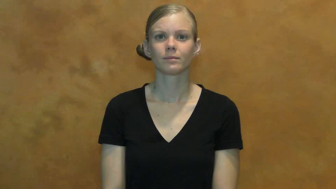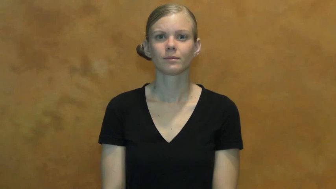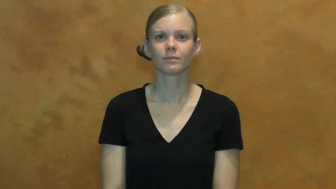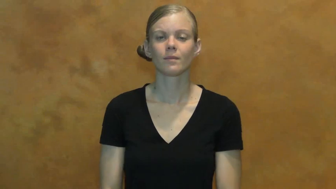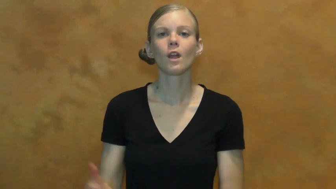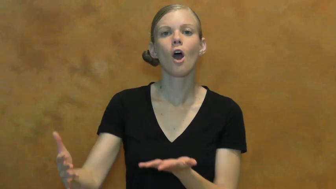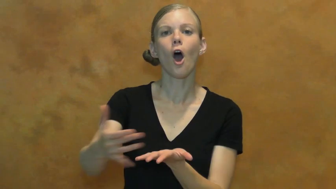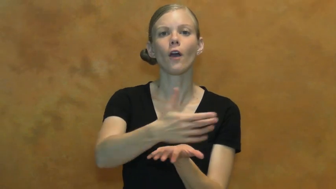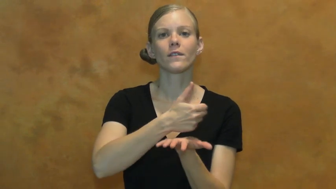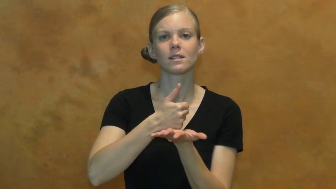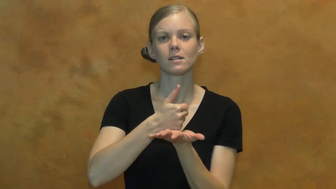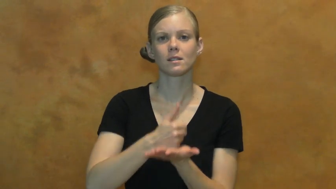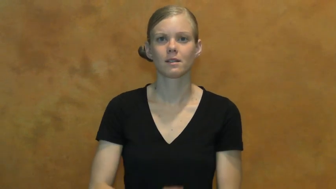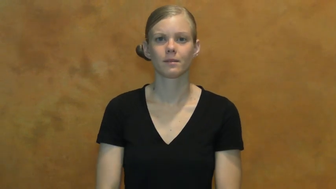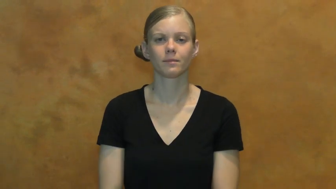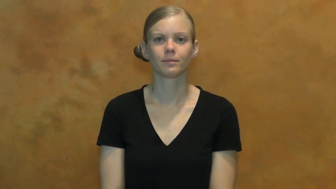harvest